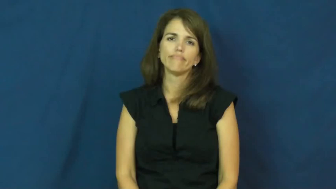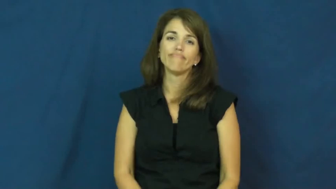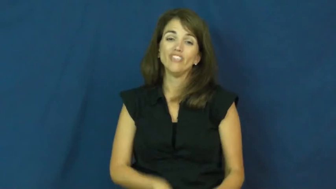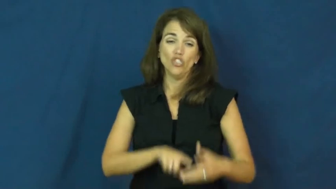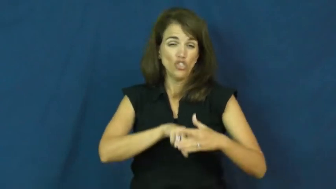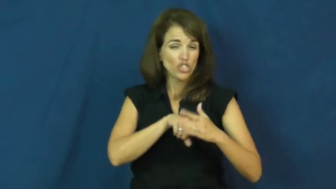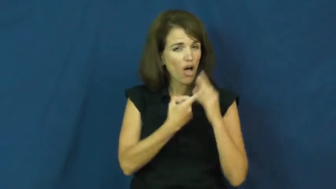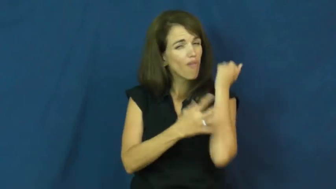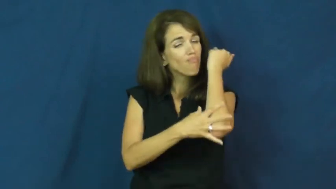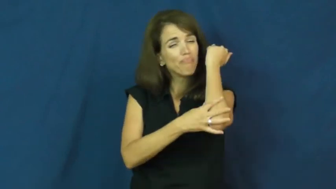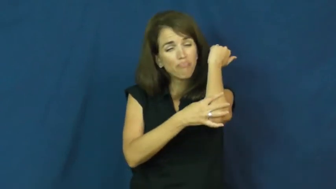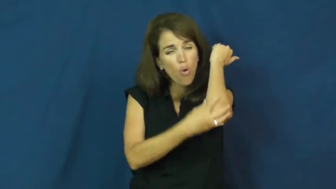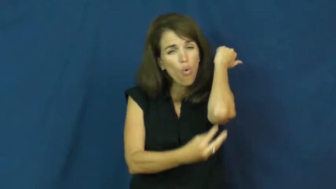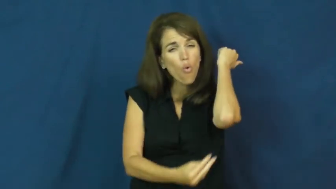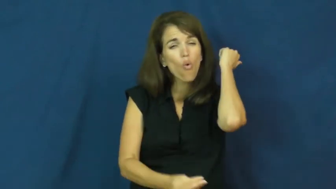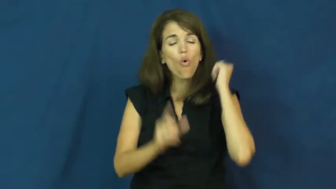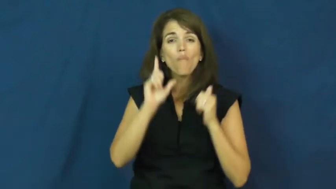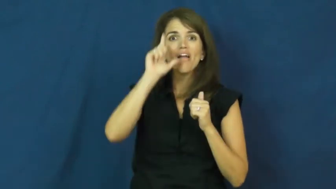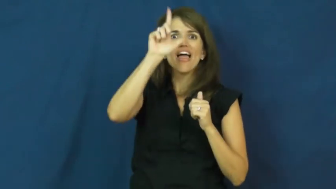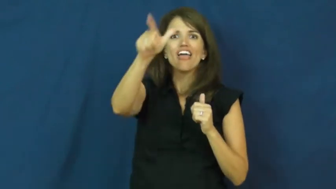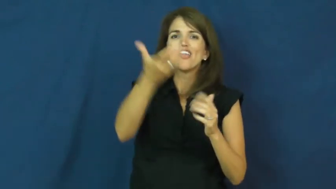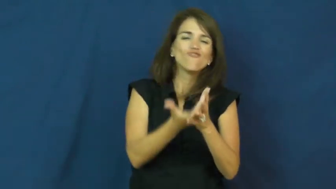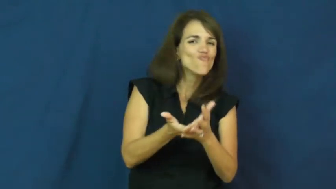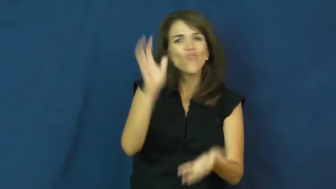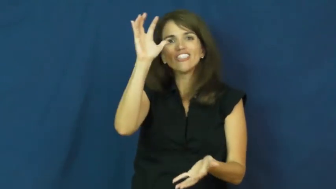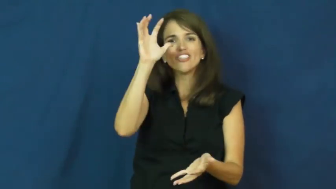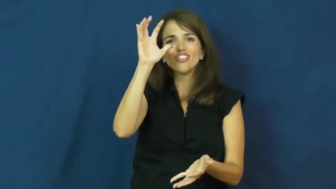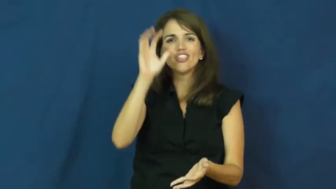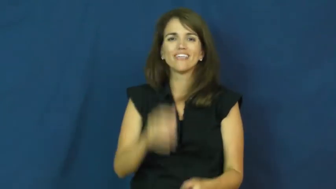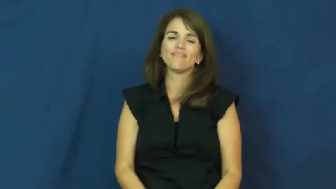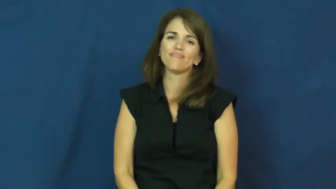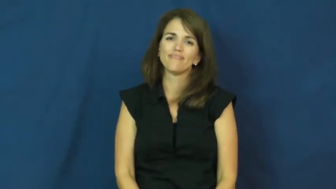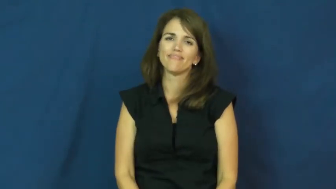from rags to riches